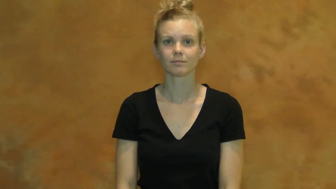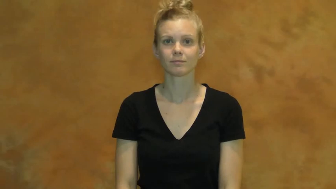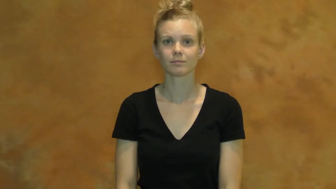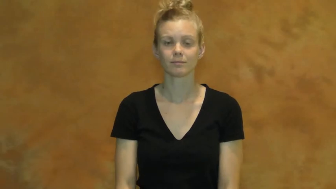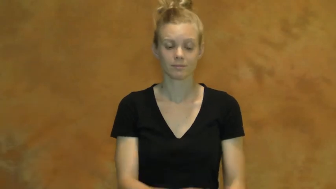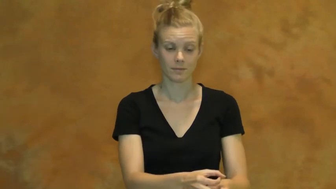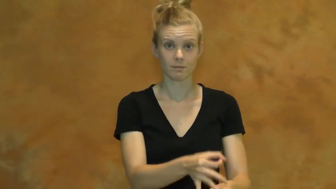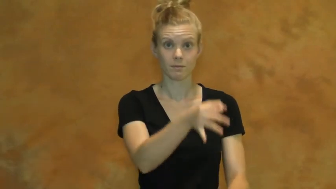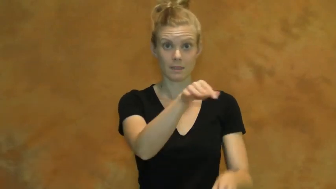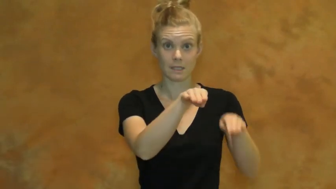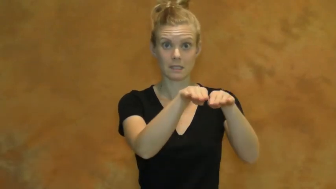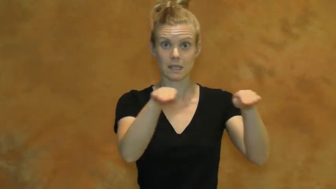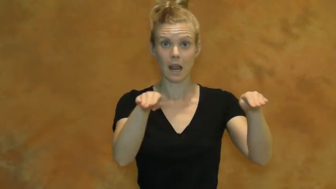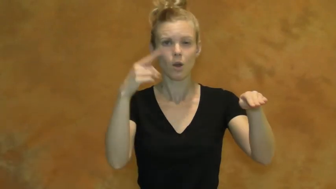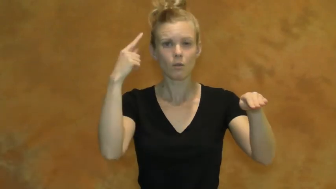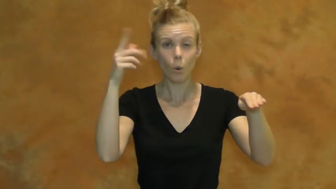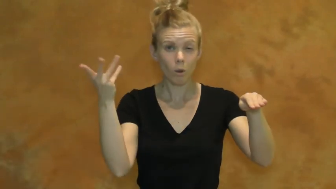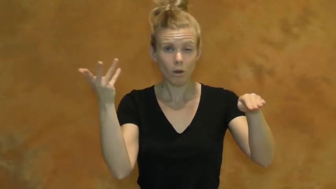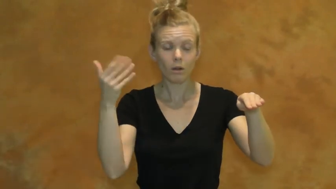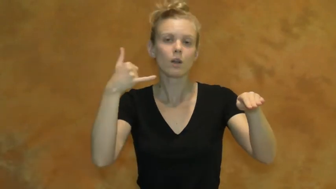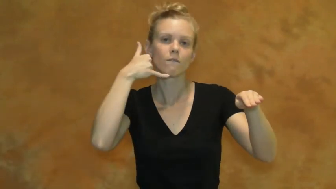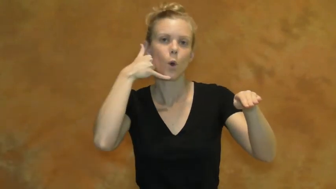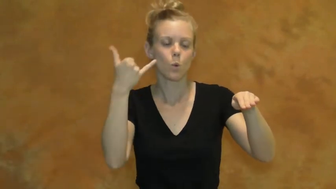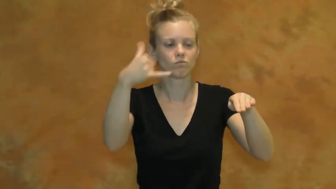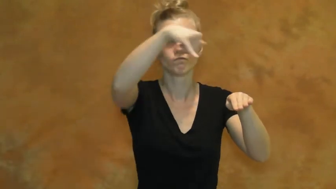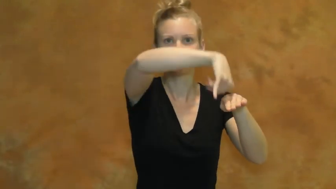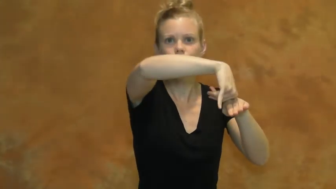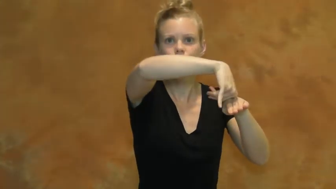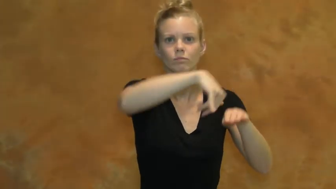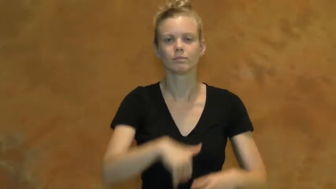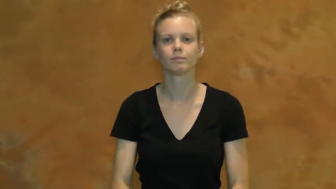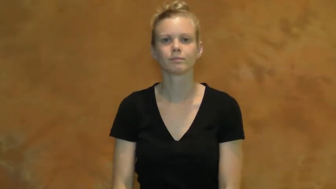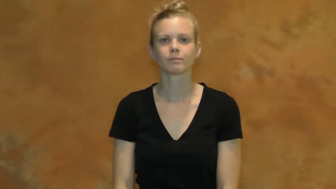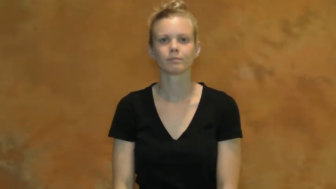phone stand